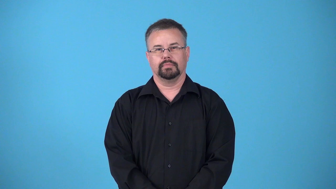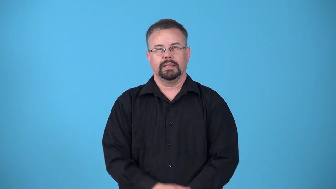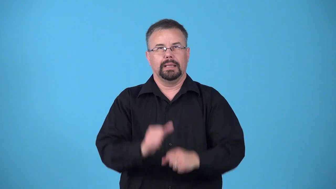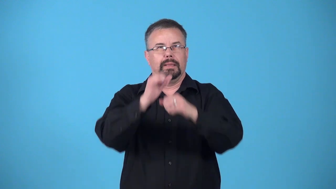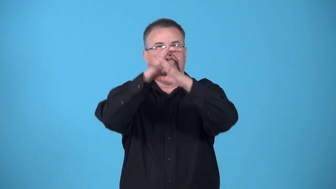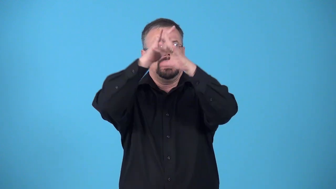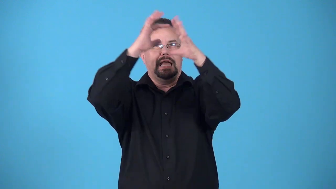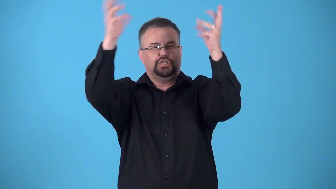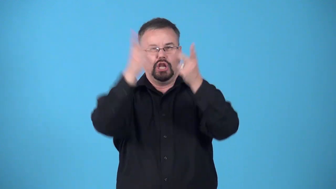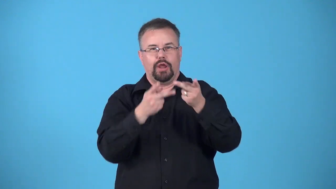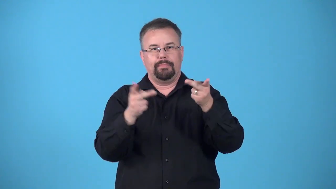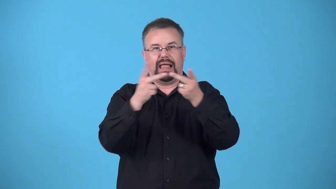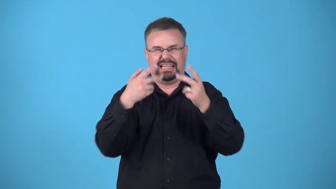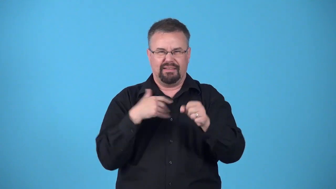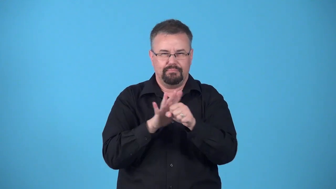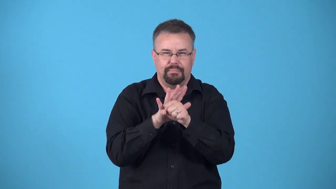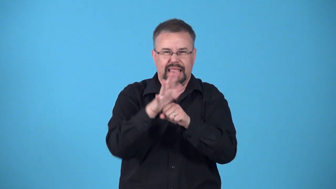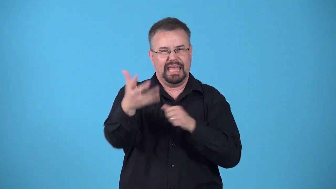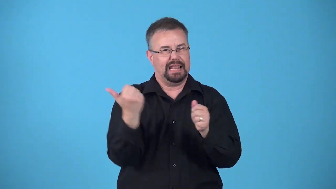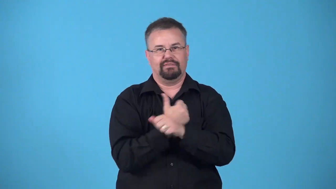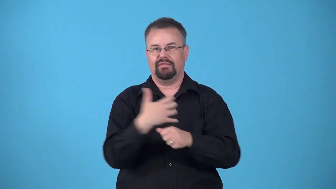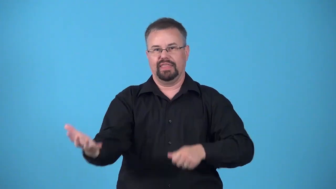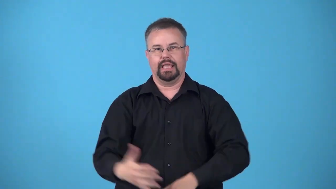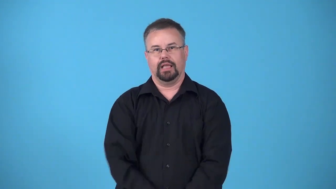land of milk and honey